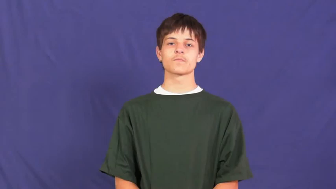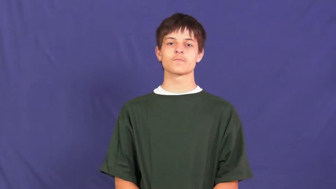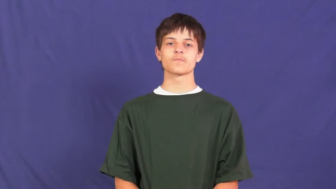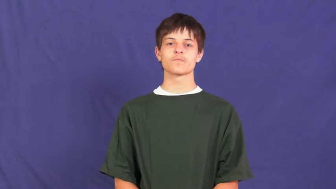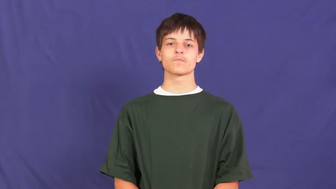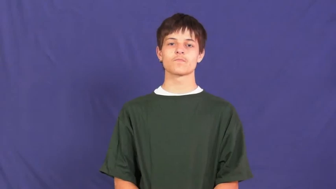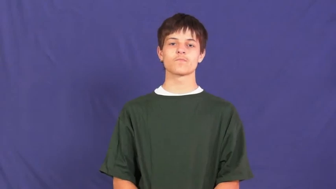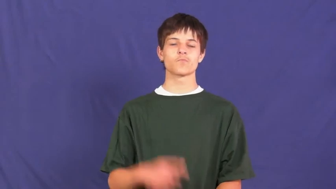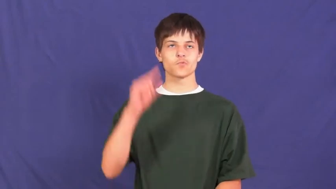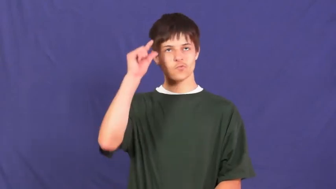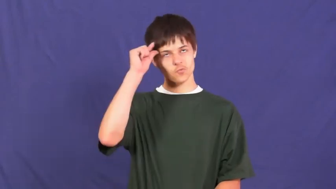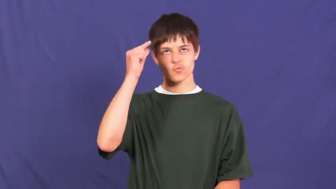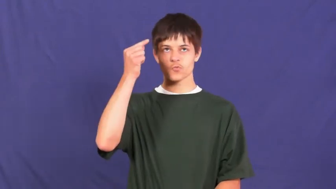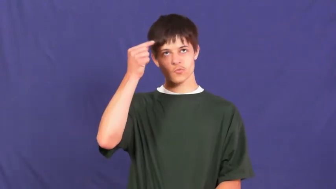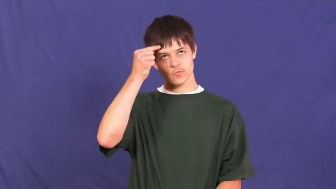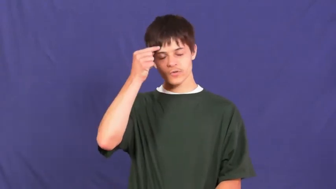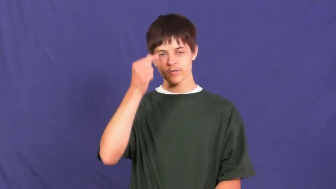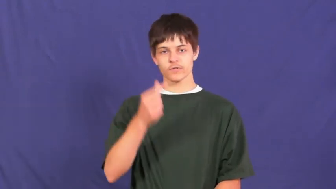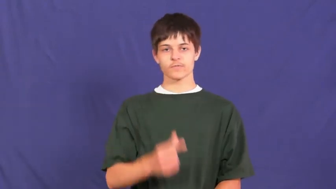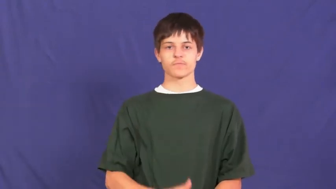dimwit,vapid,dimbulb,dumdum